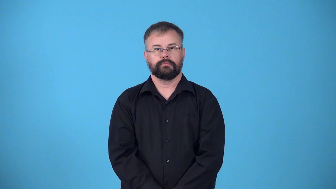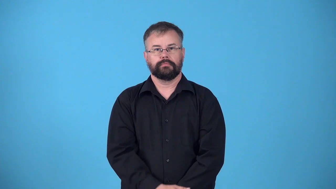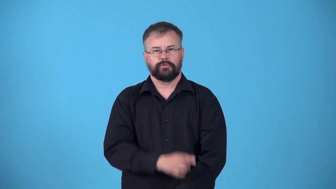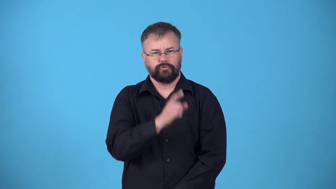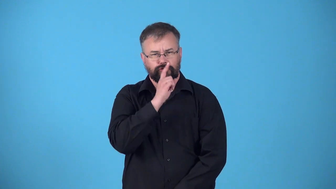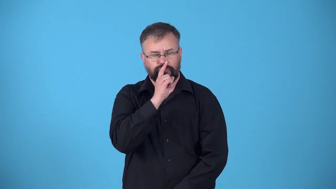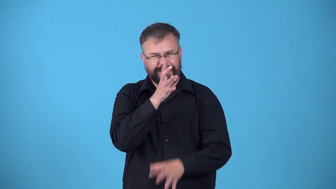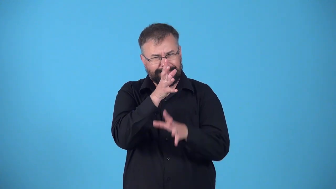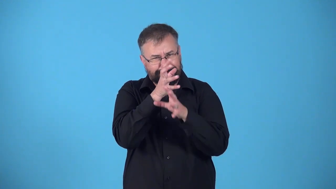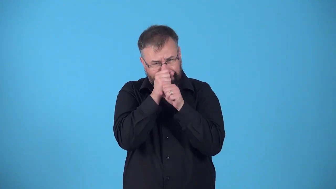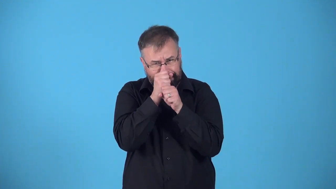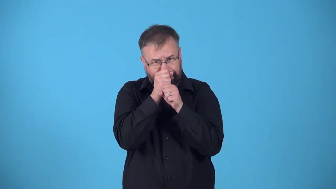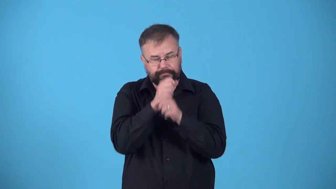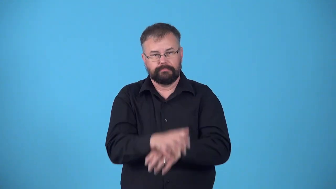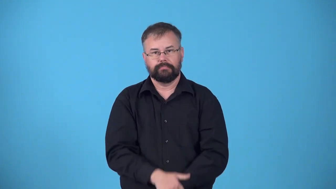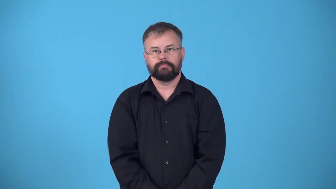keep from,keep a secret